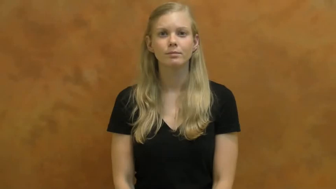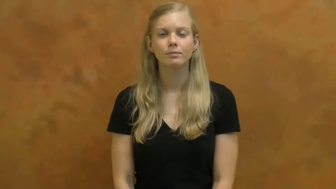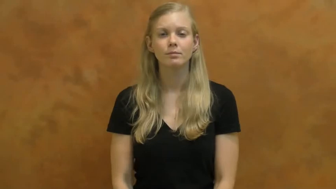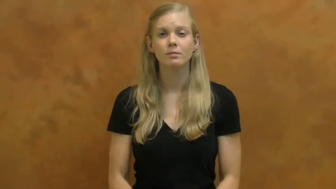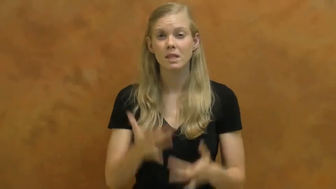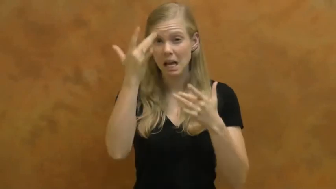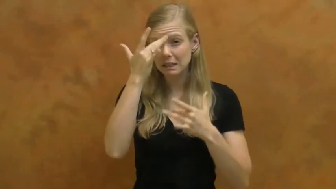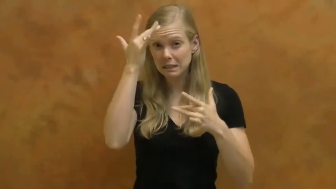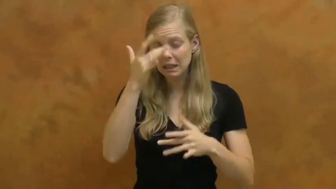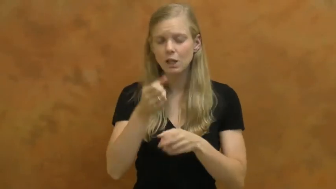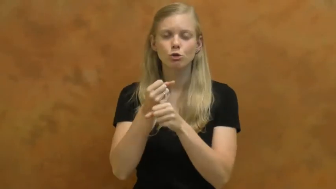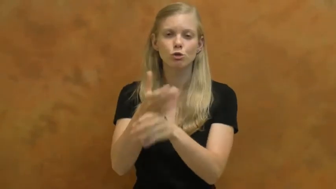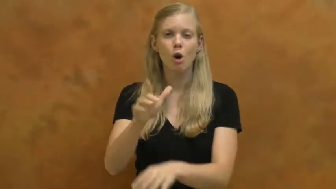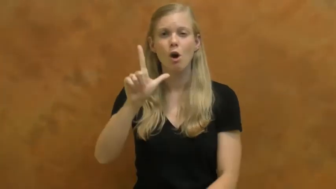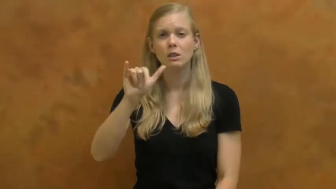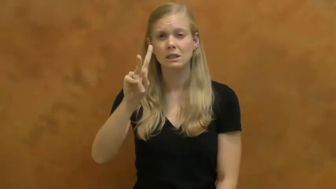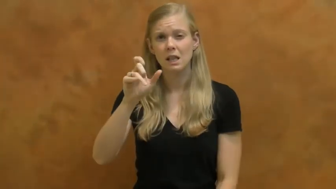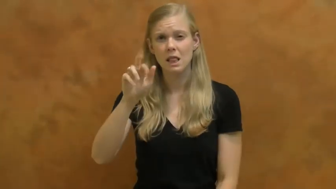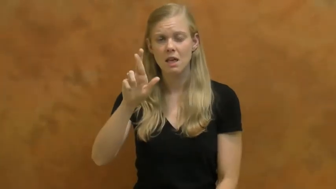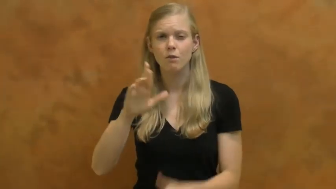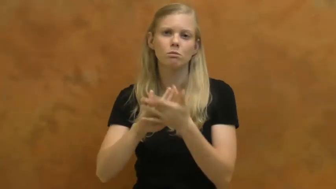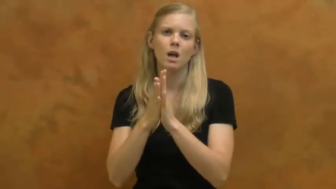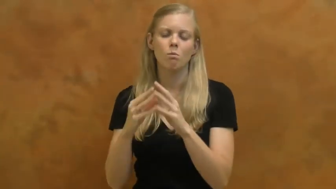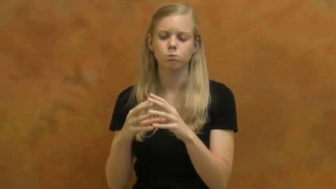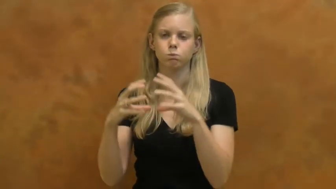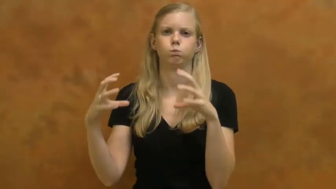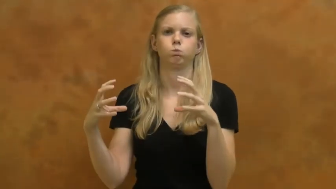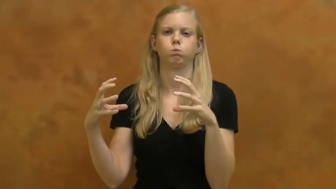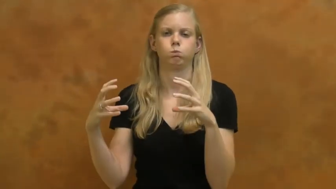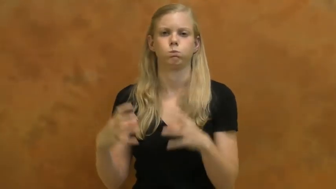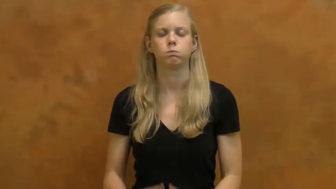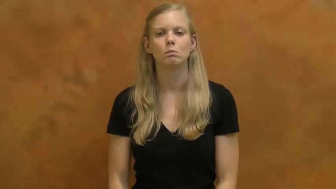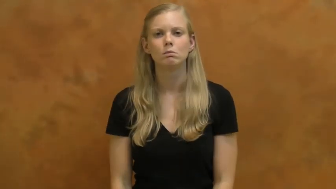hepatitis